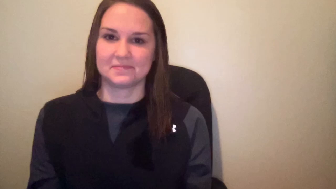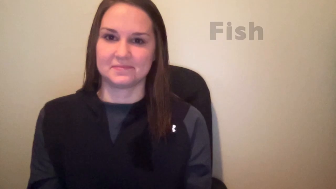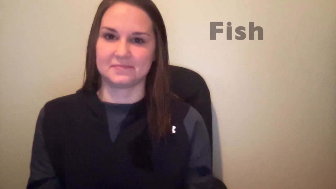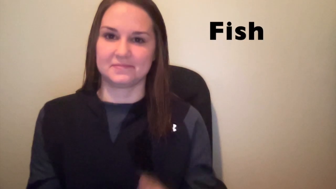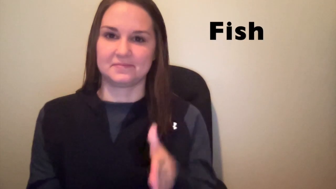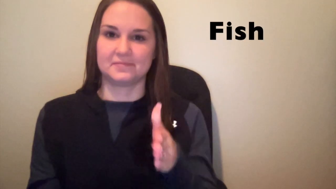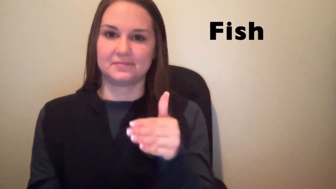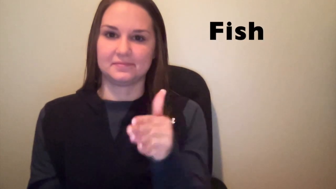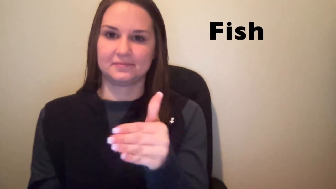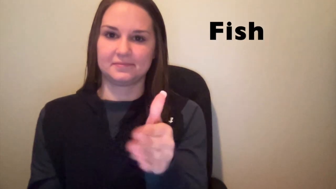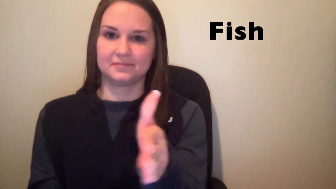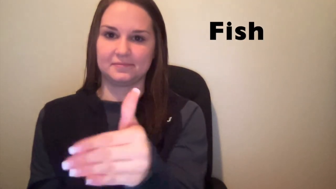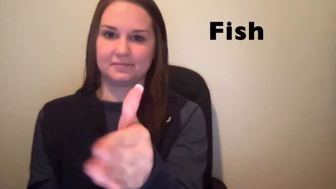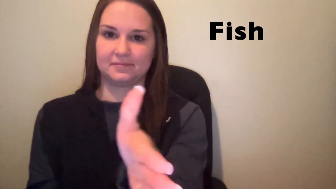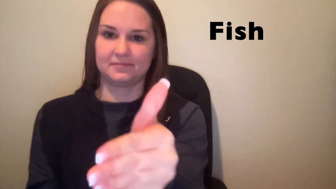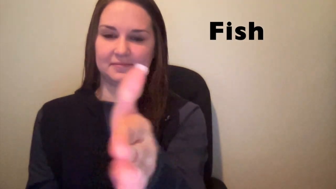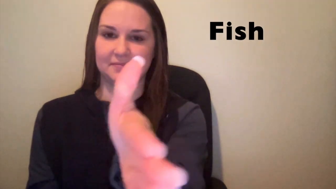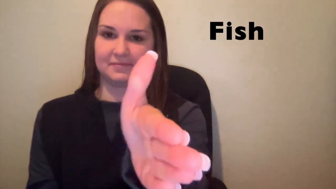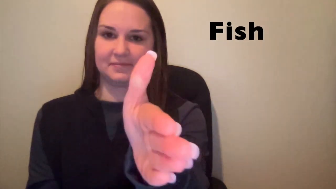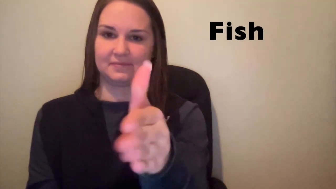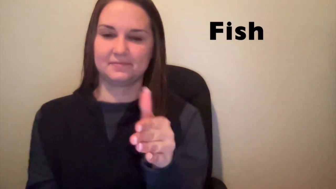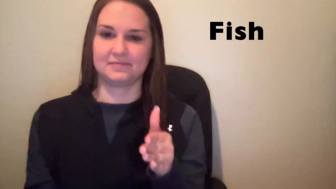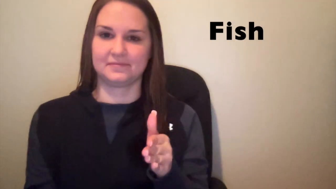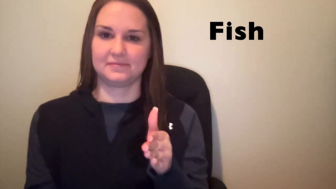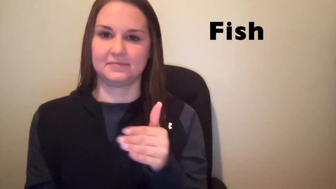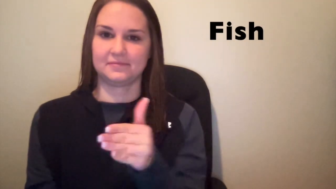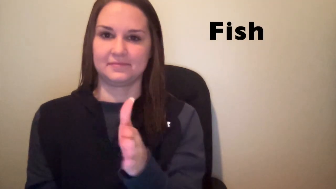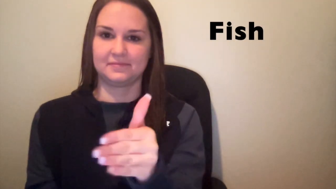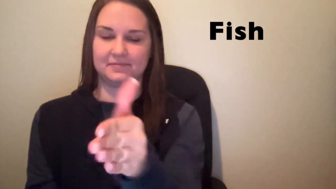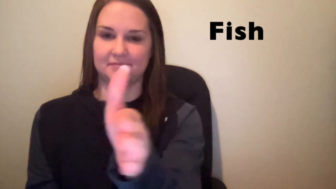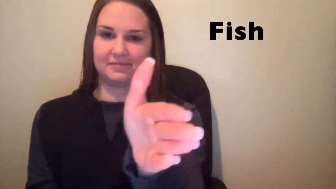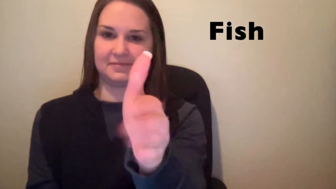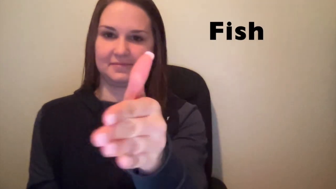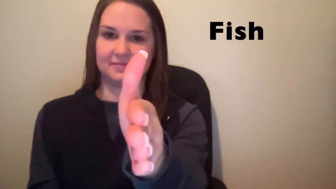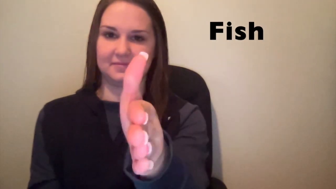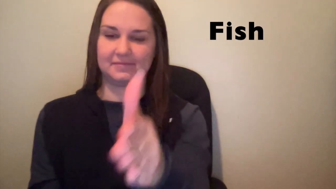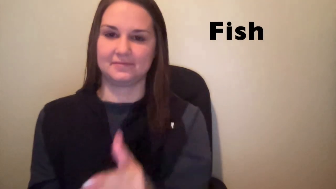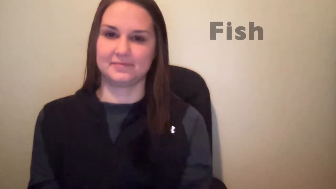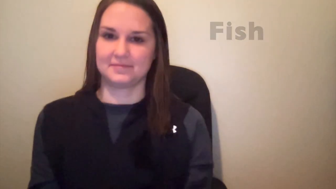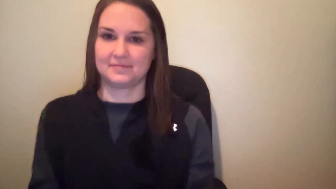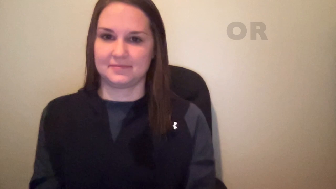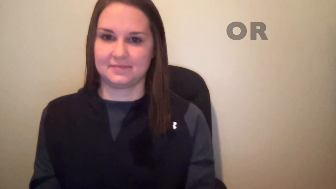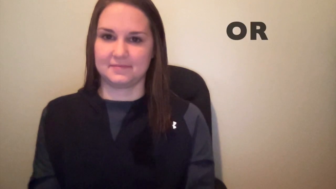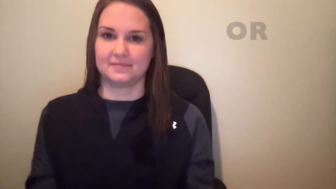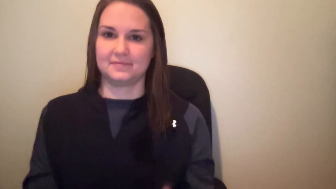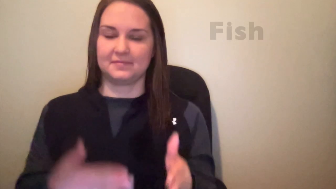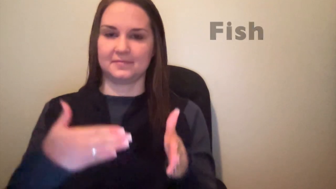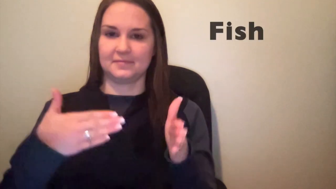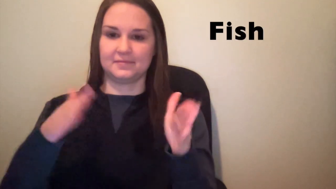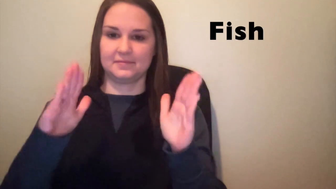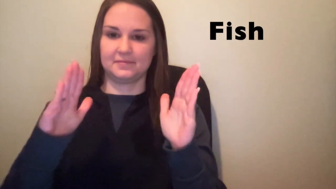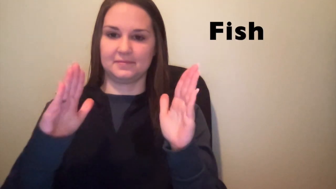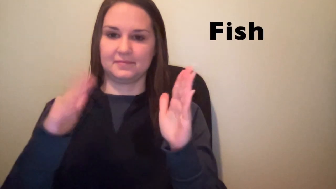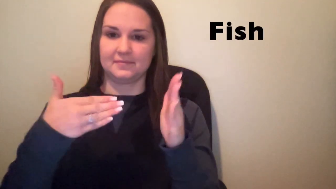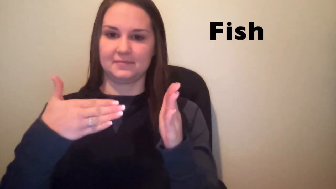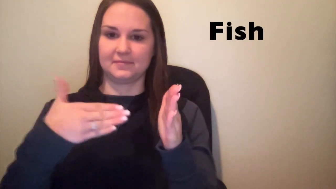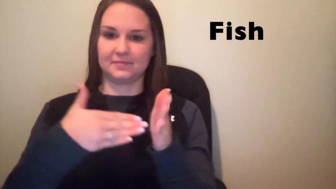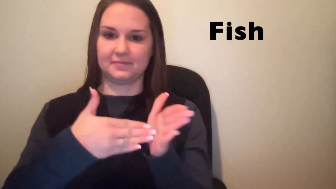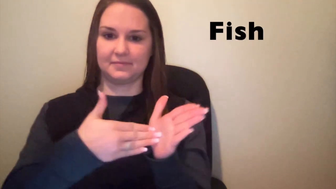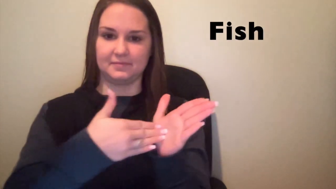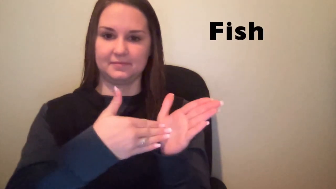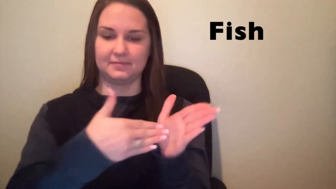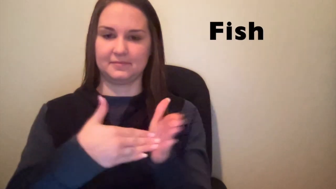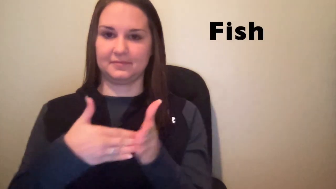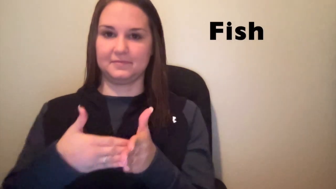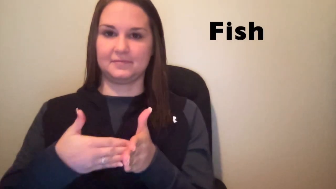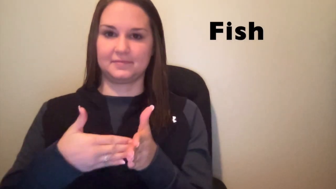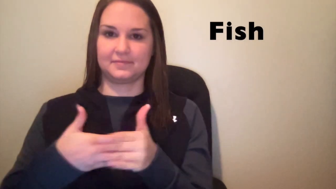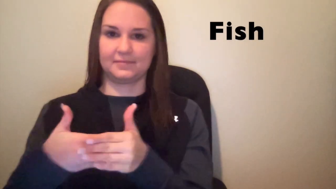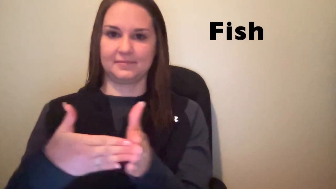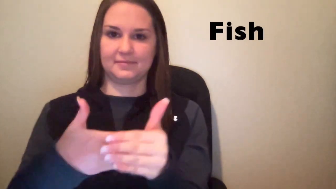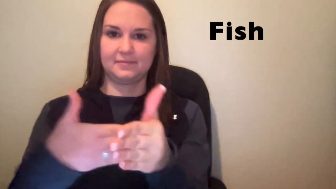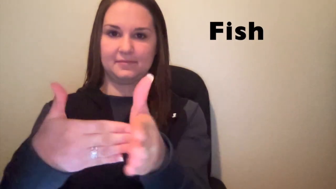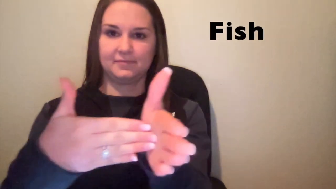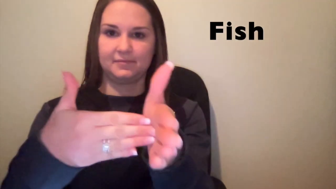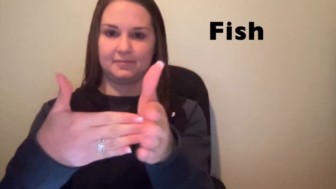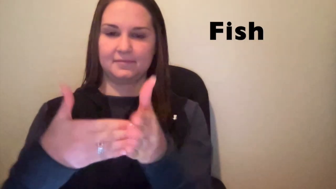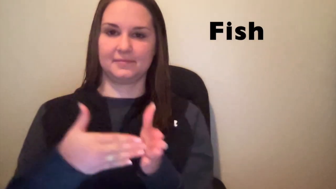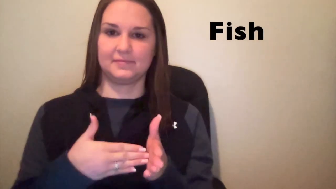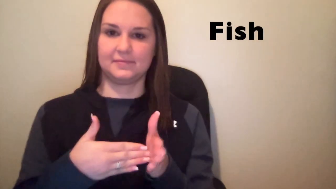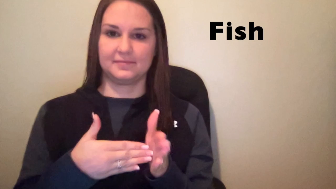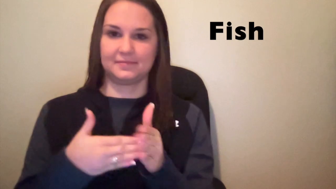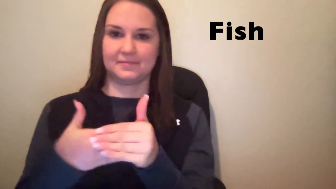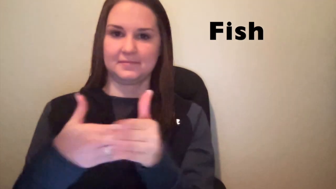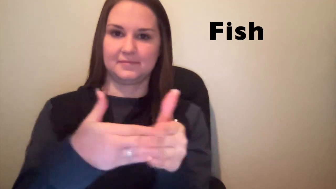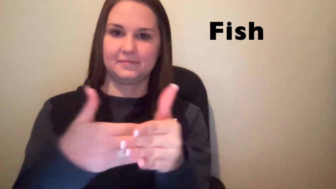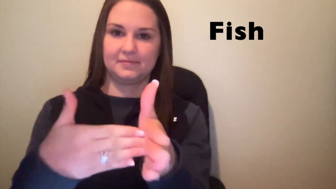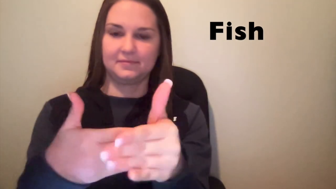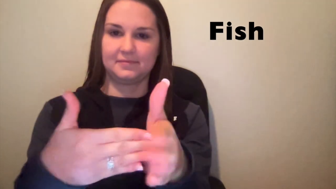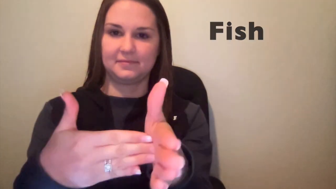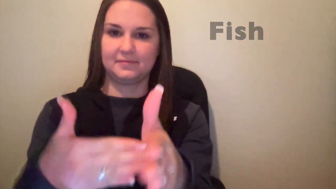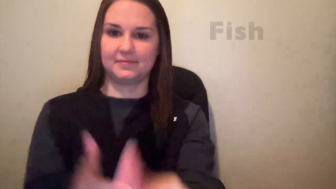Fish